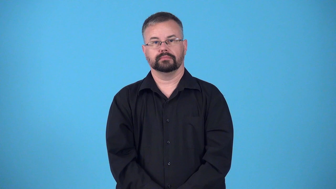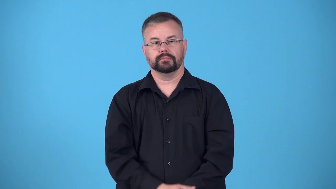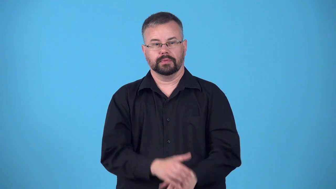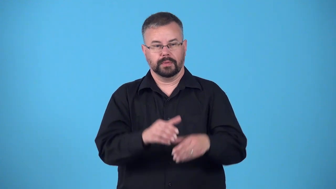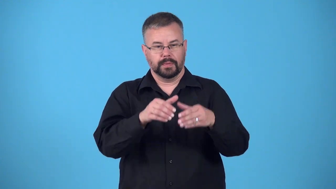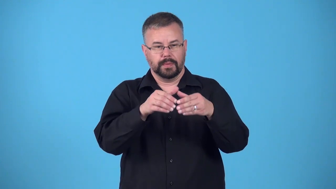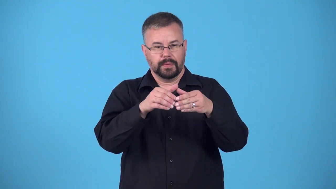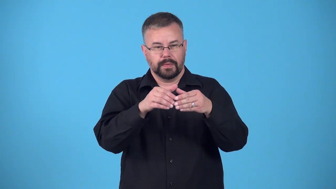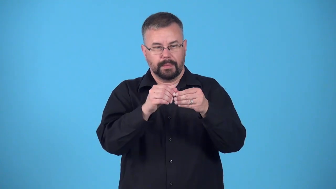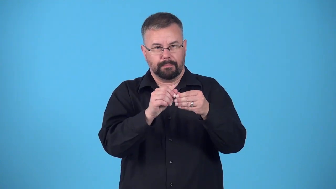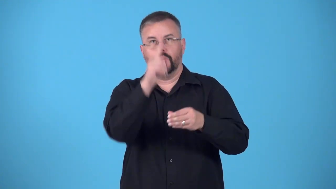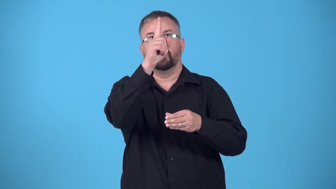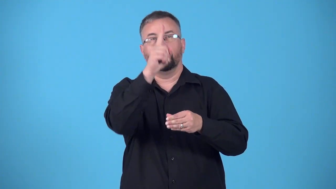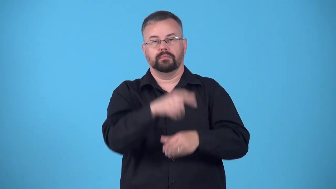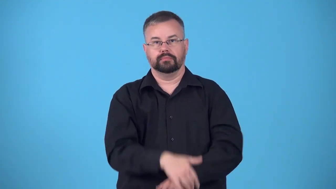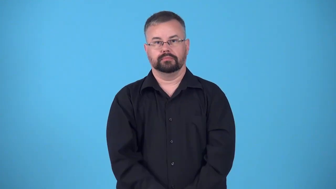squeeze out